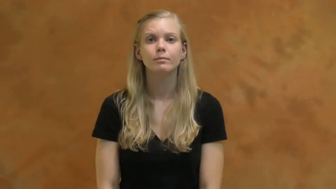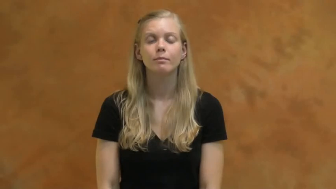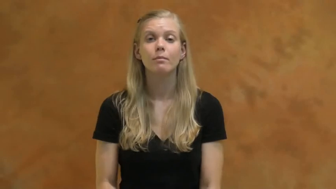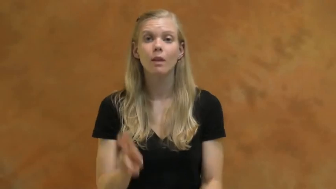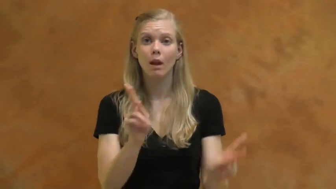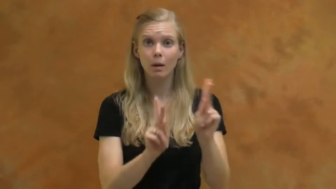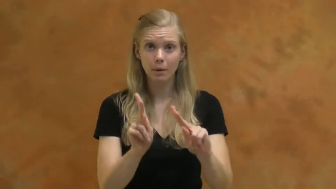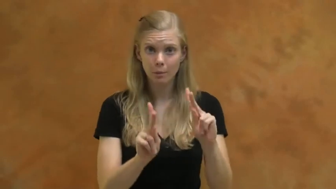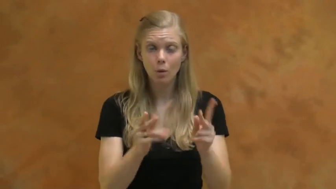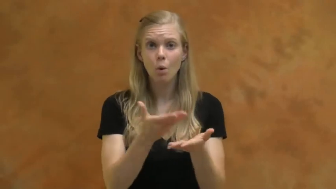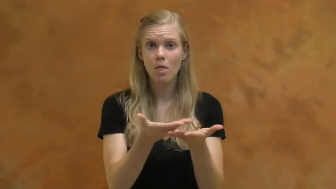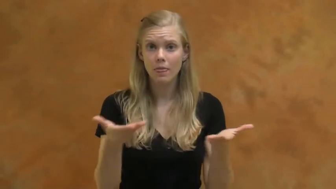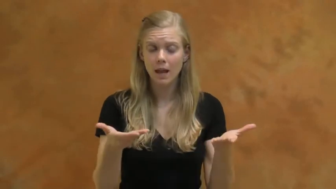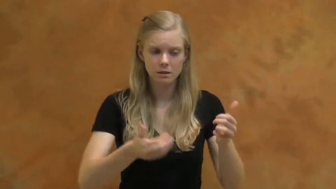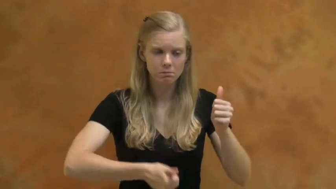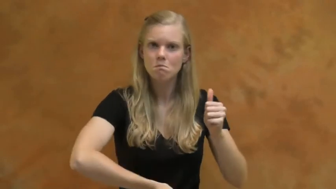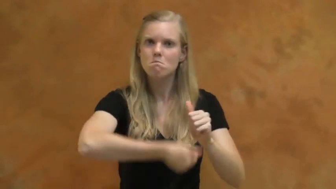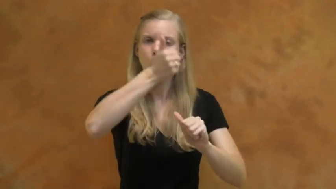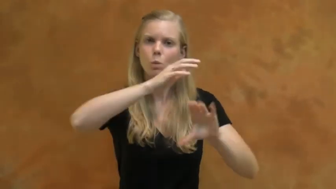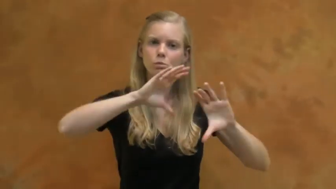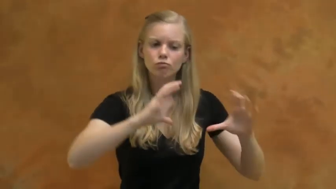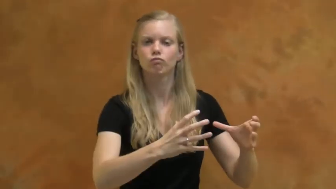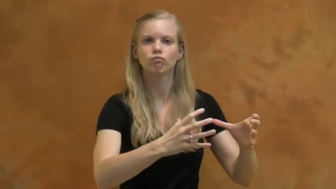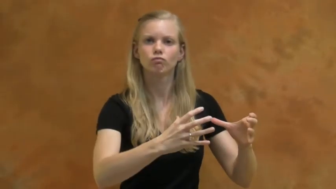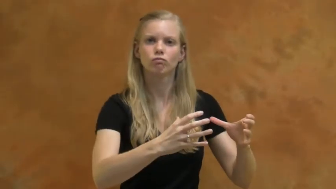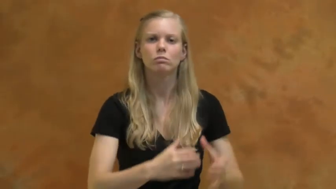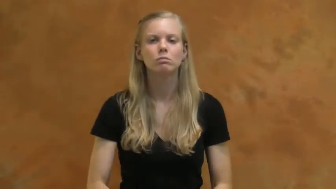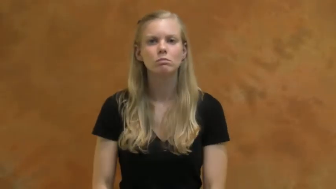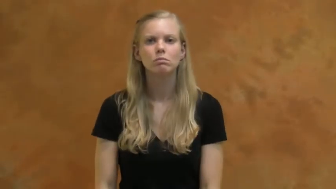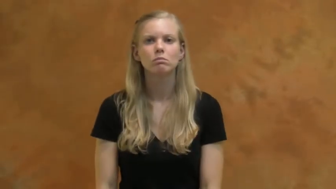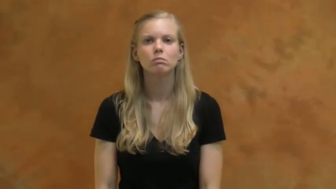majority